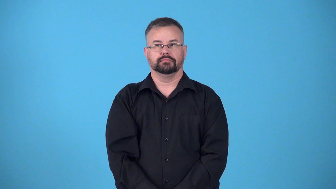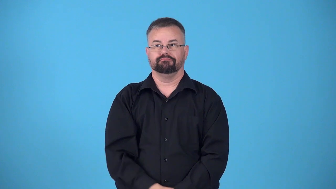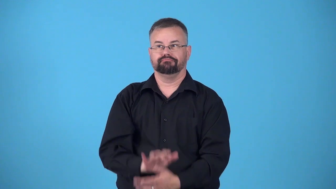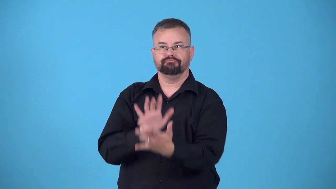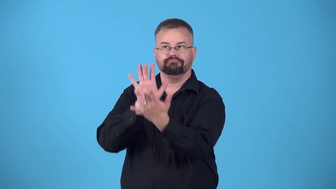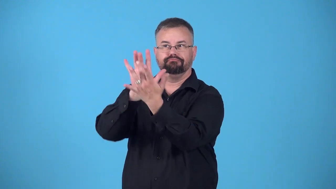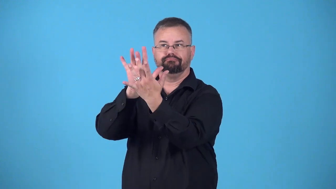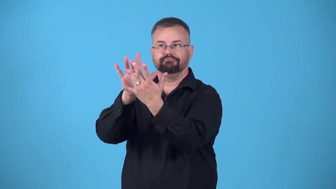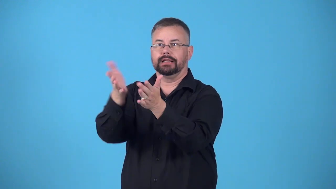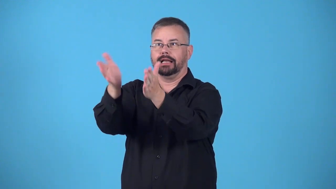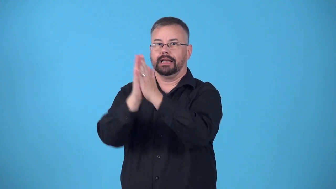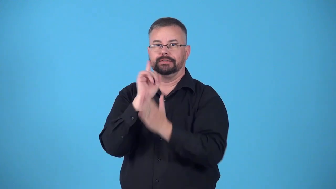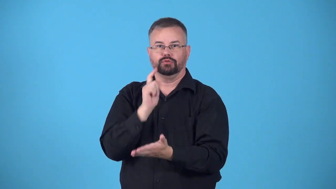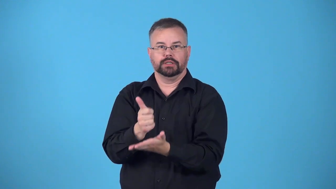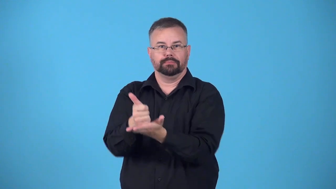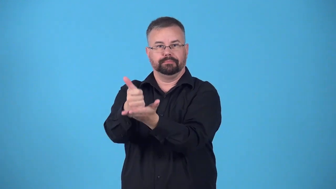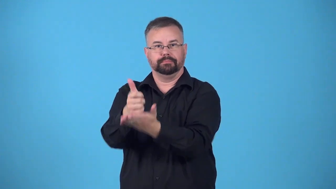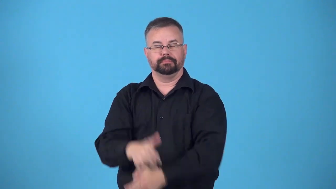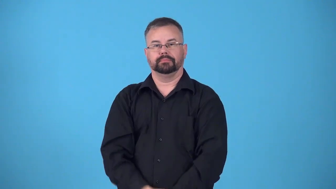reach out to ask